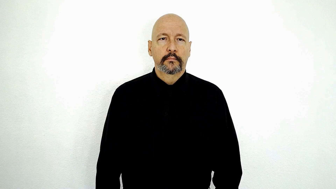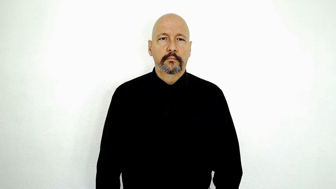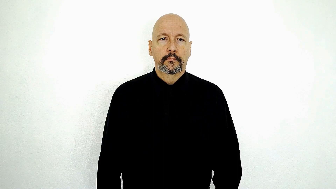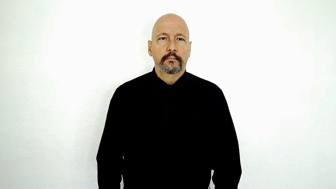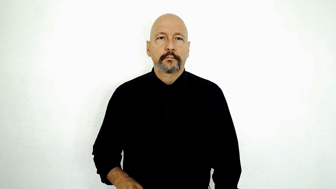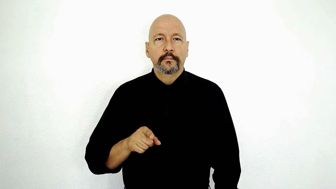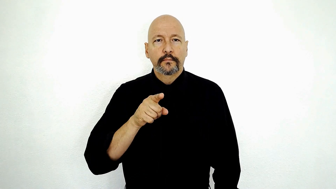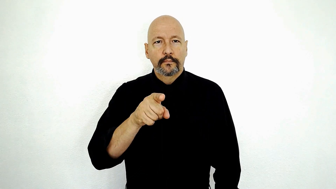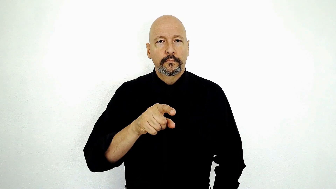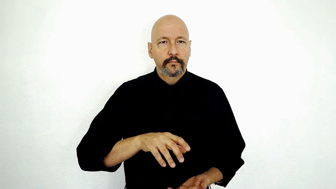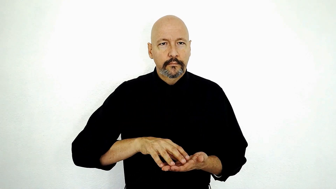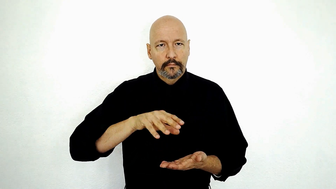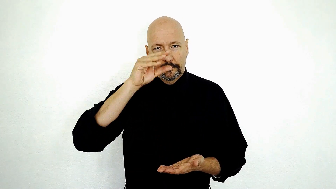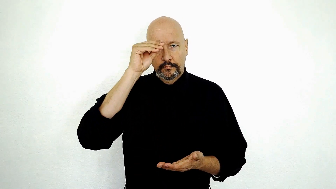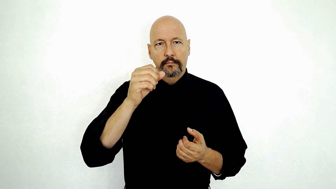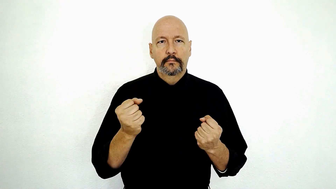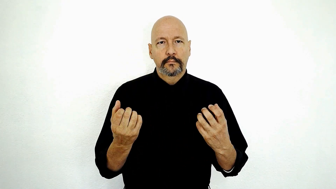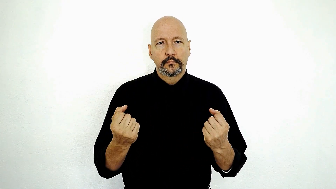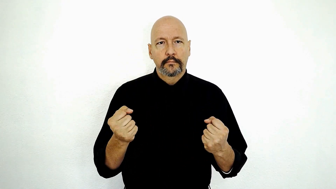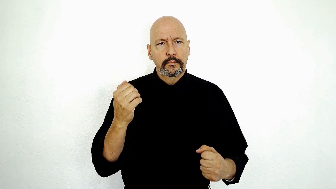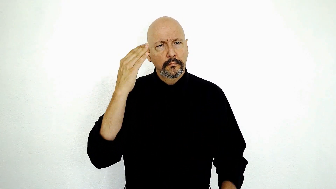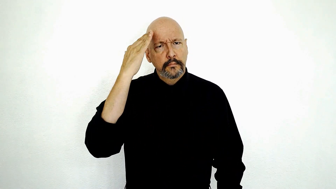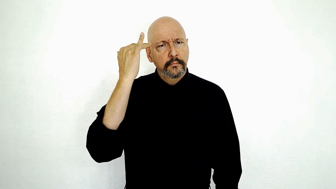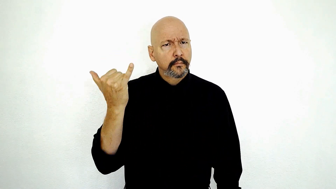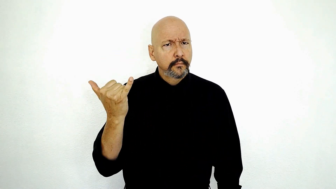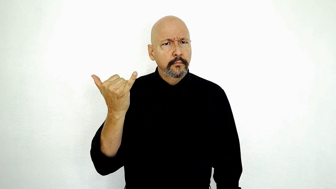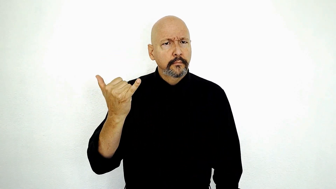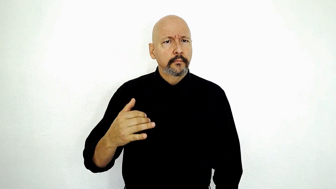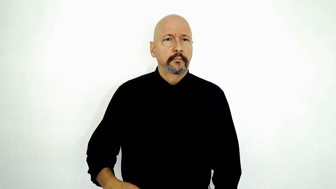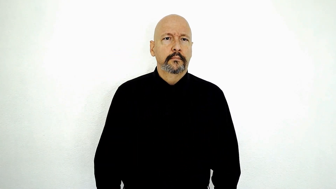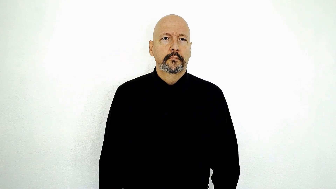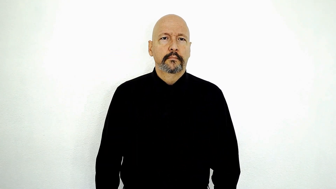YOU LEARN SIGN WHY?